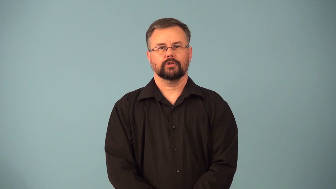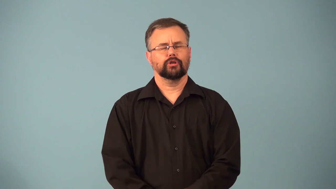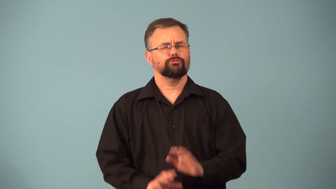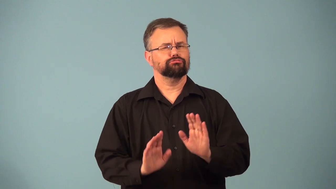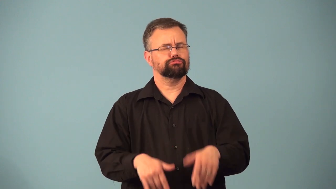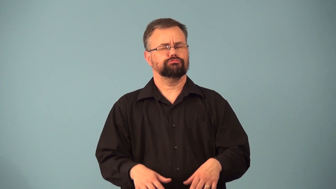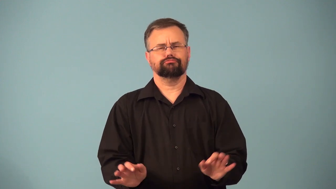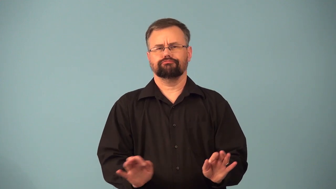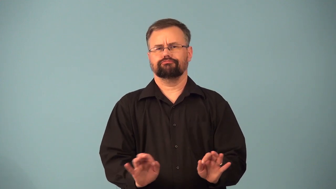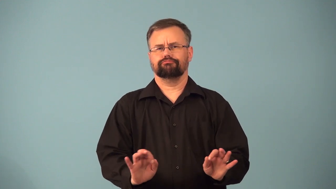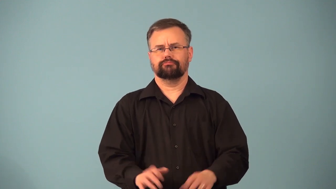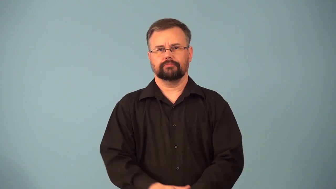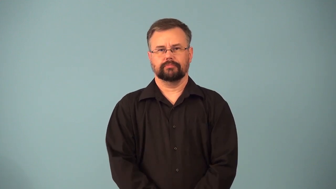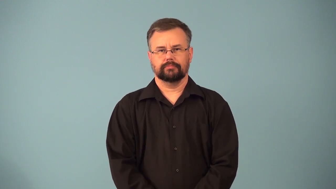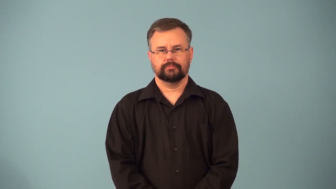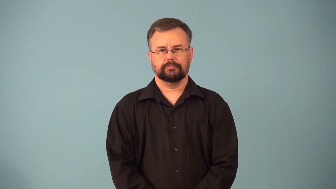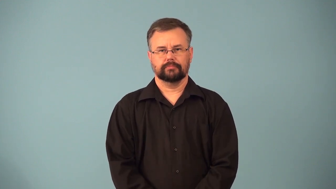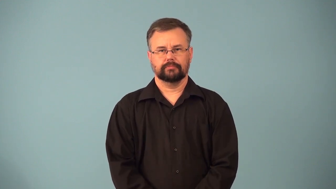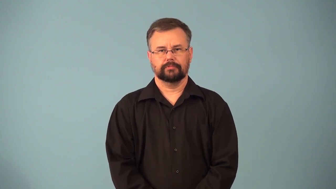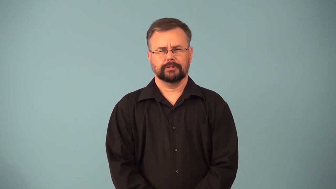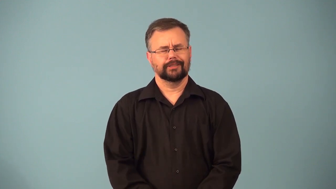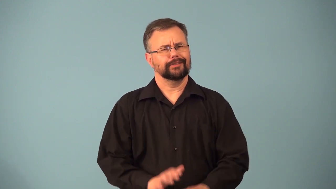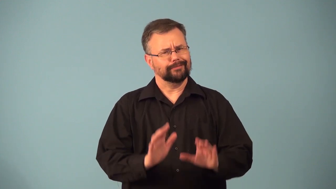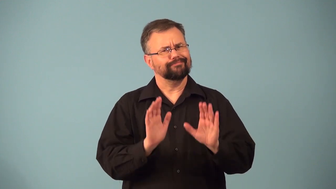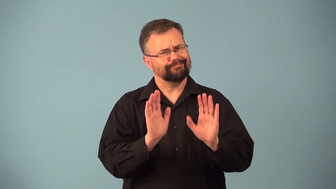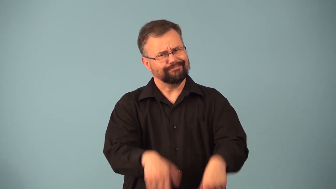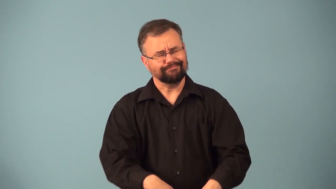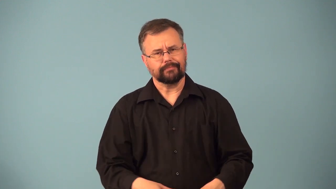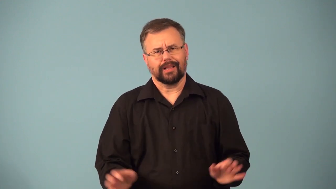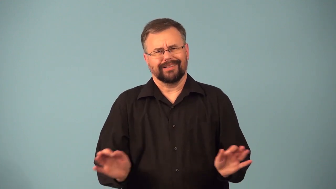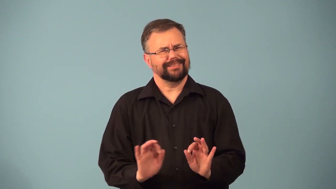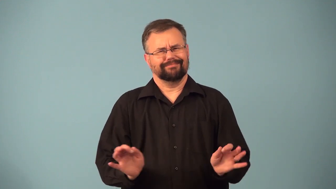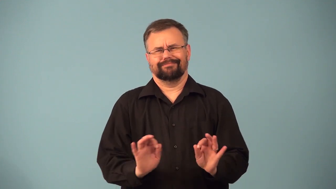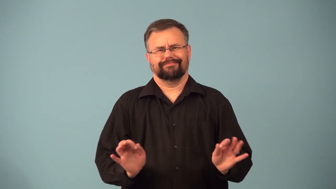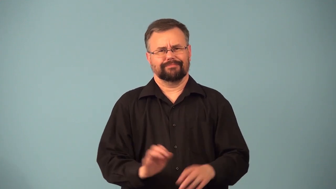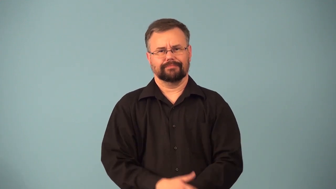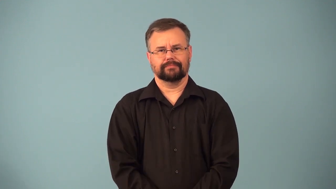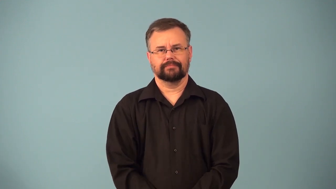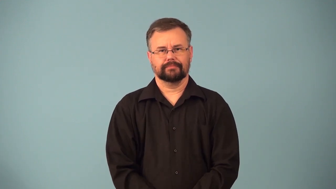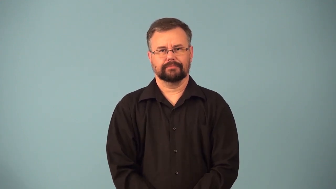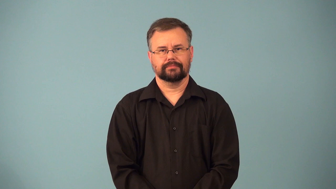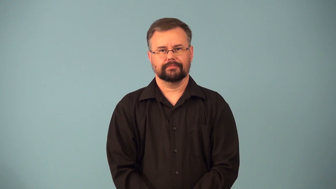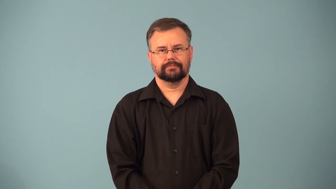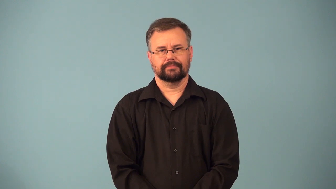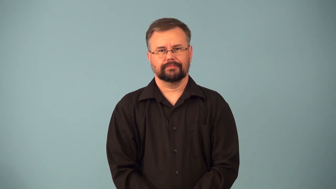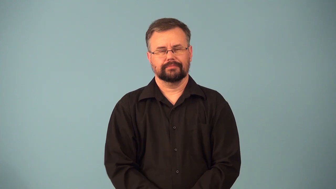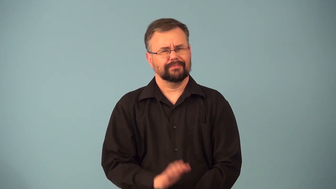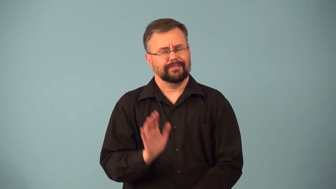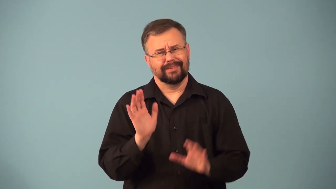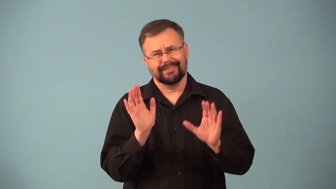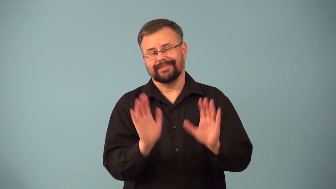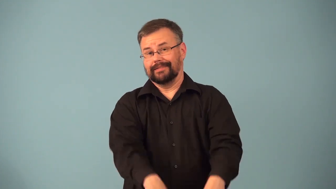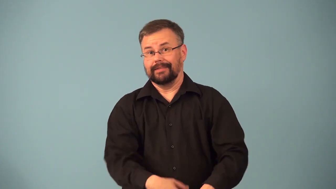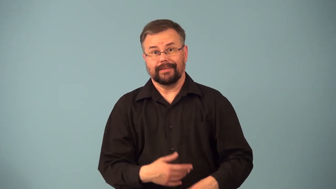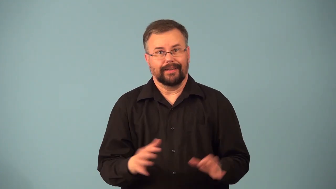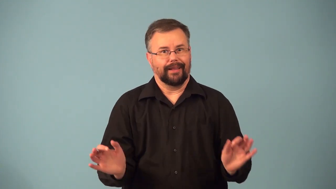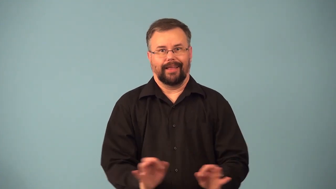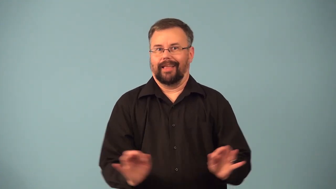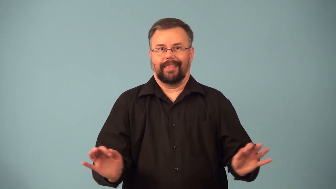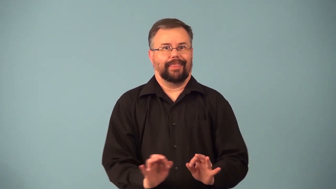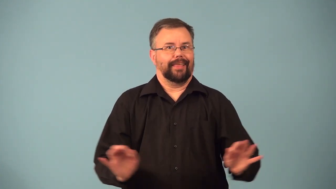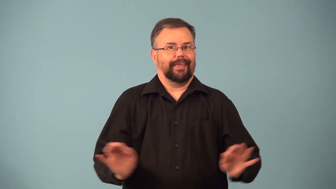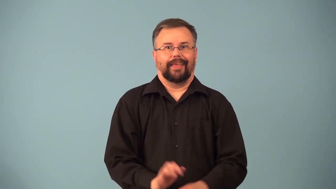petty